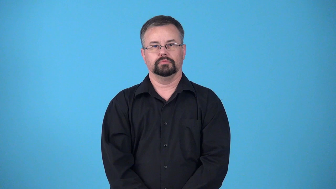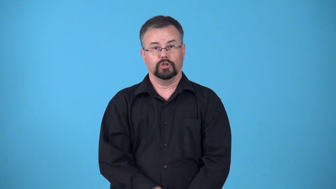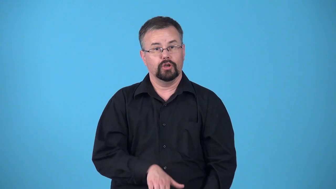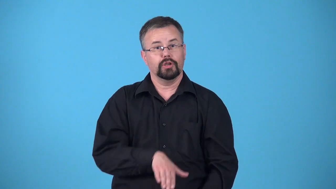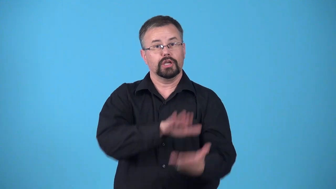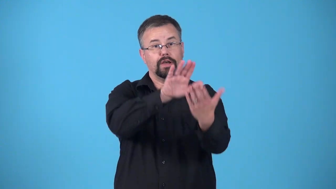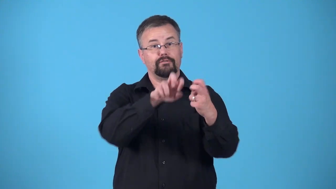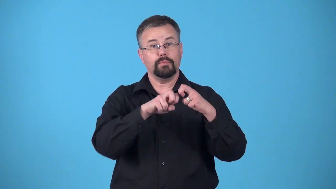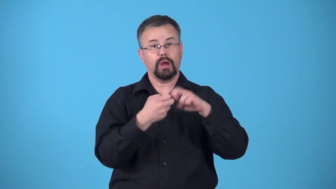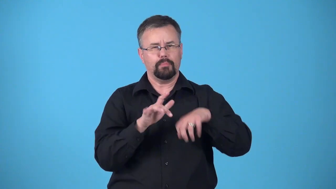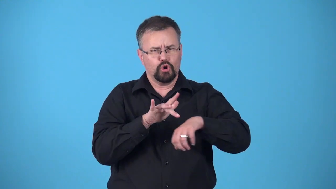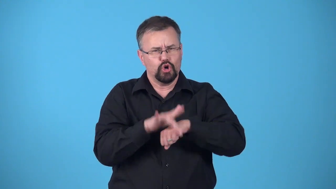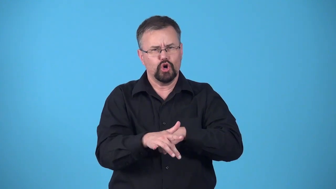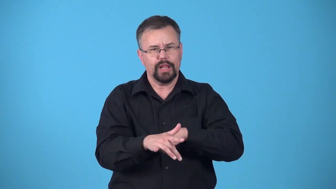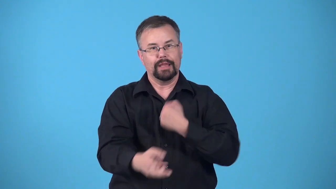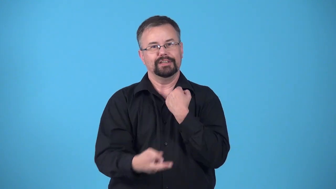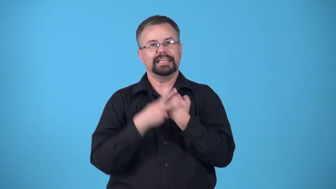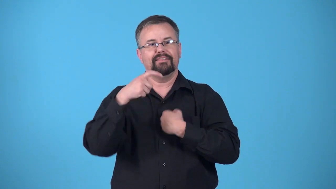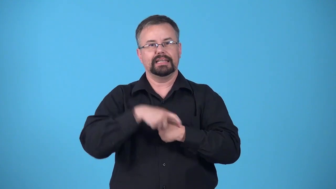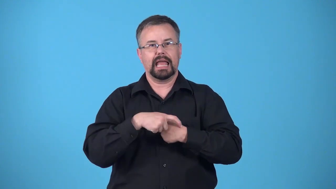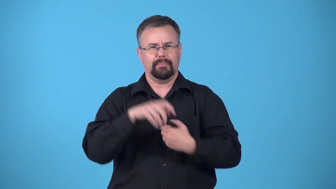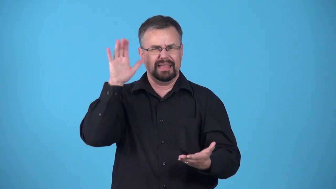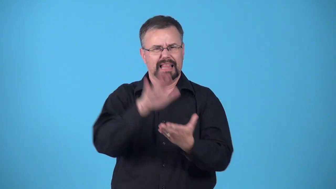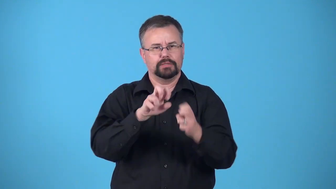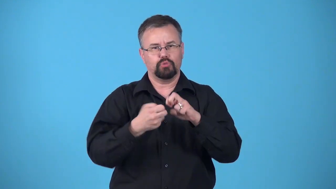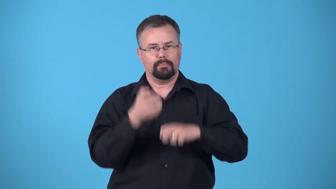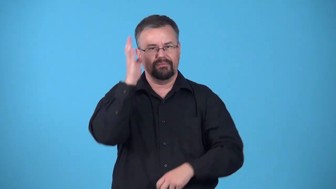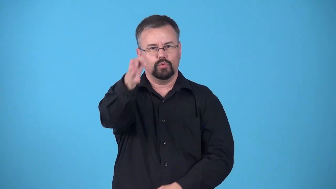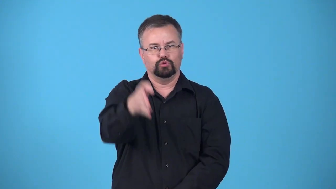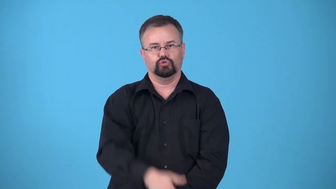stitch in time saves nine